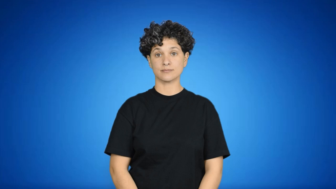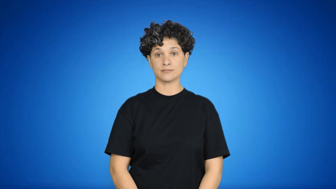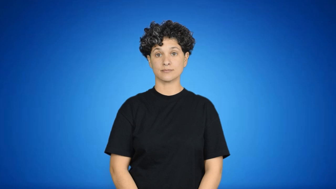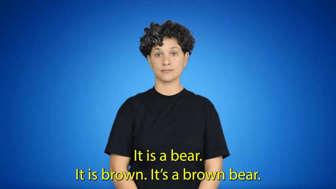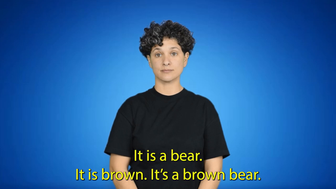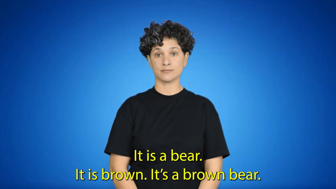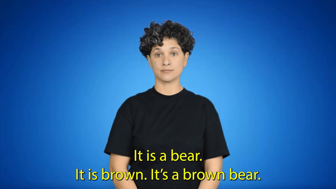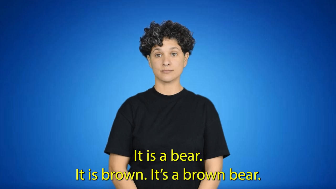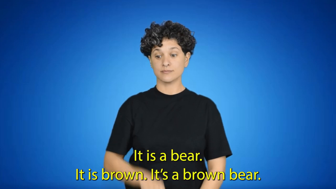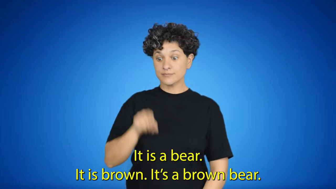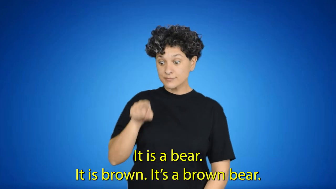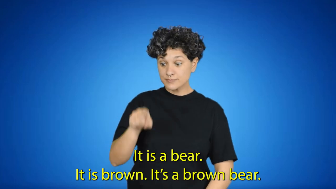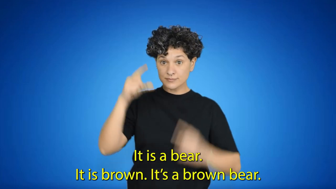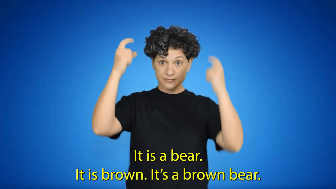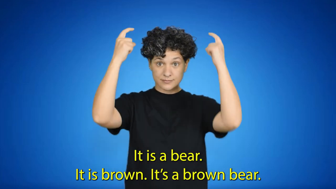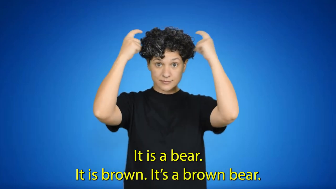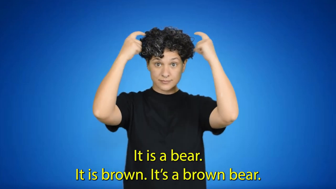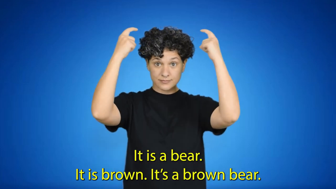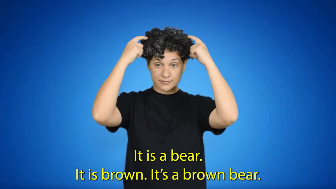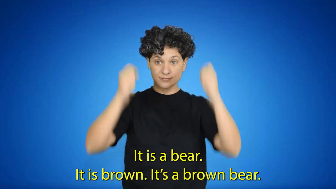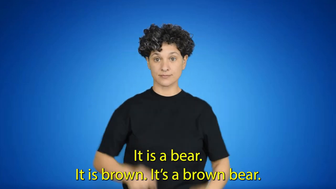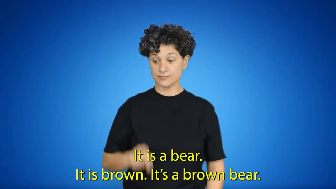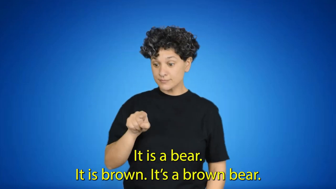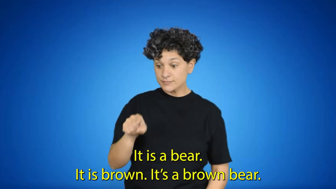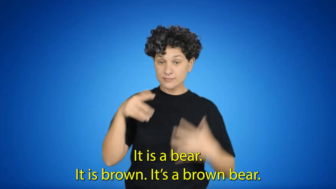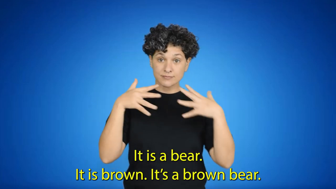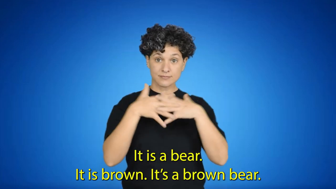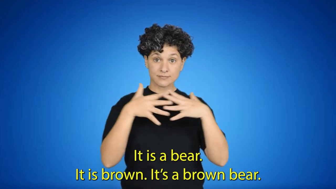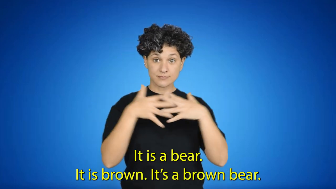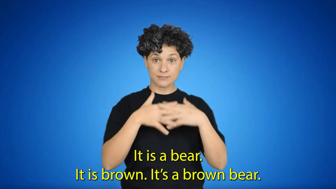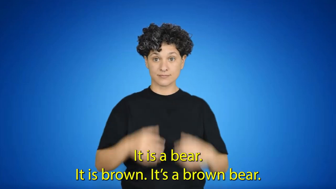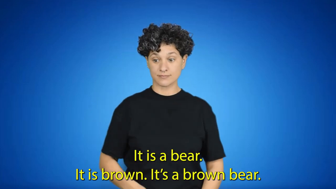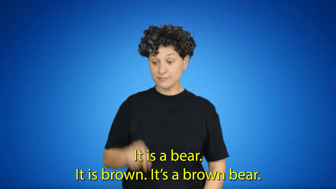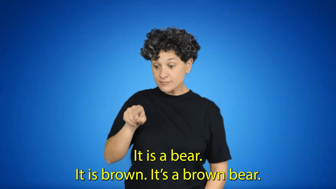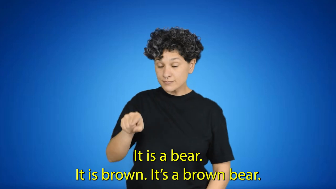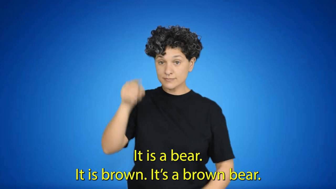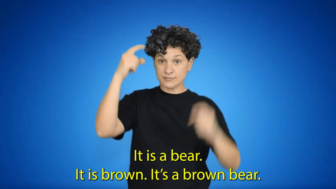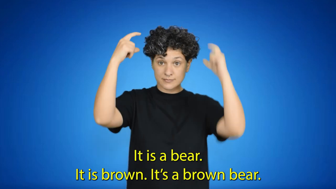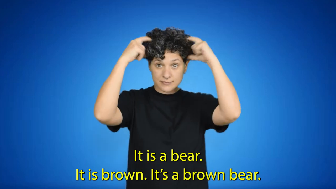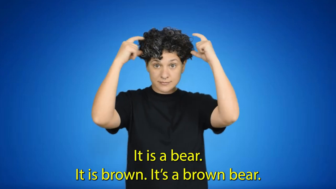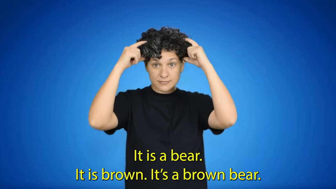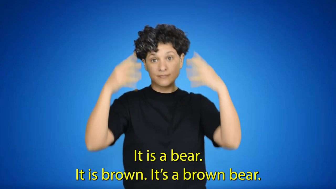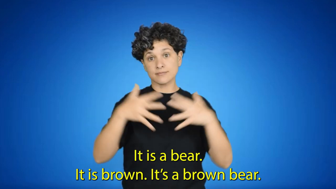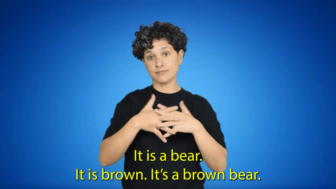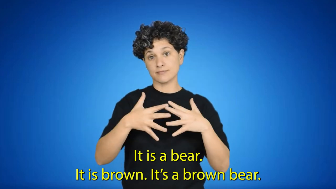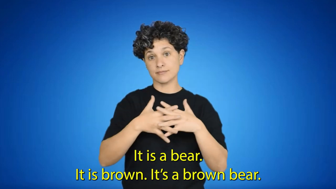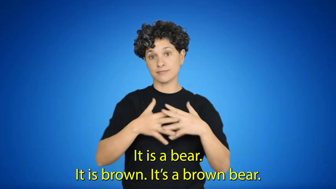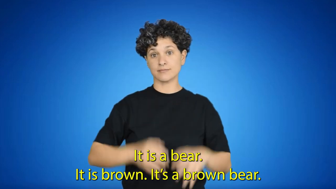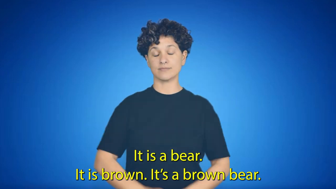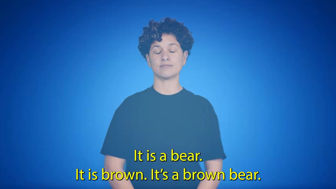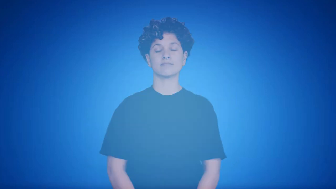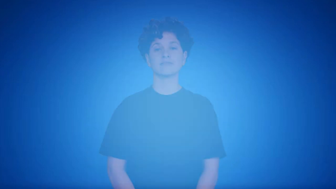It’s a brown bear